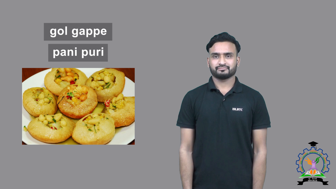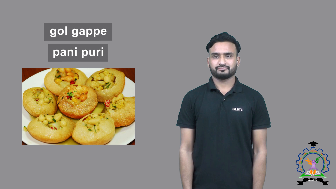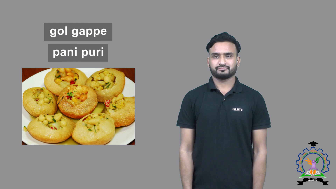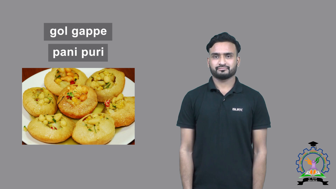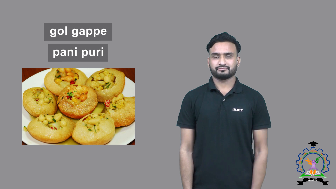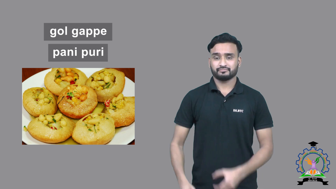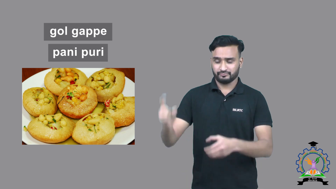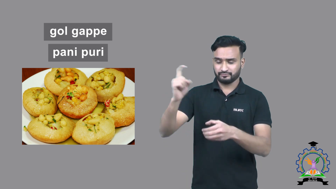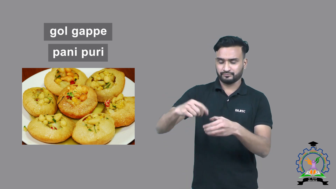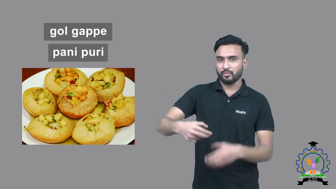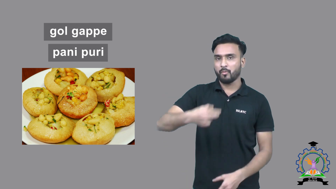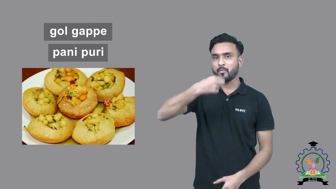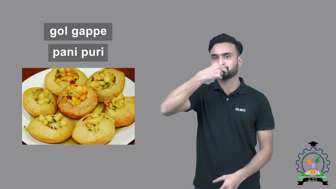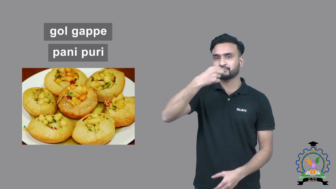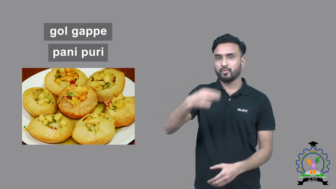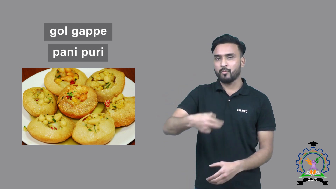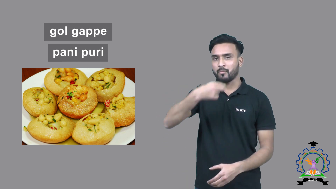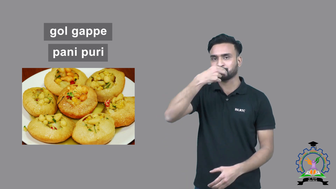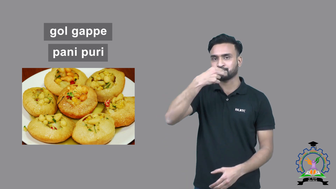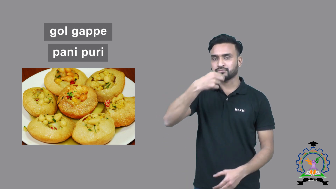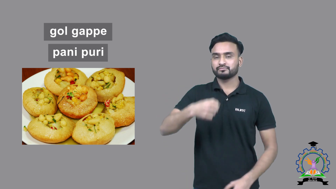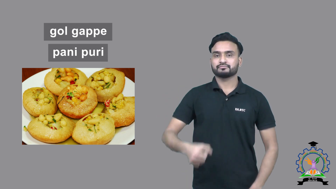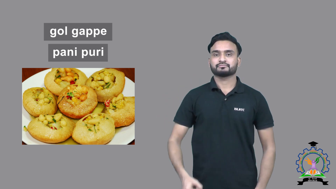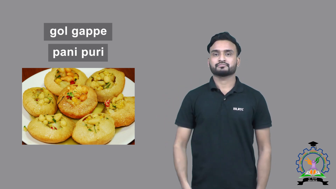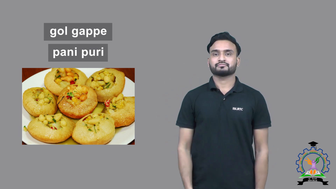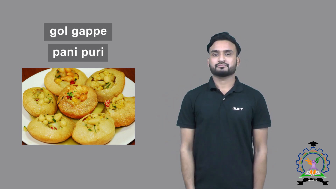gol gappe, pani puri